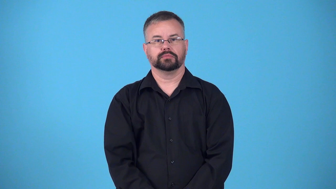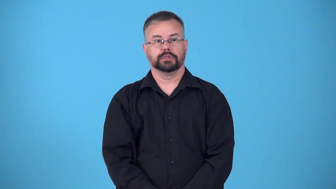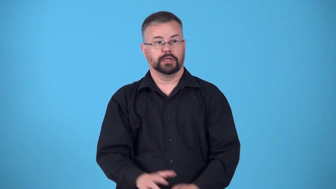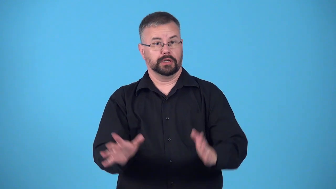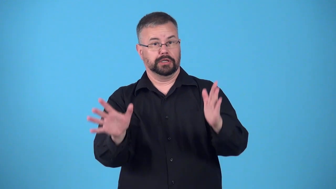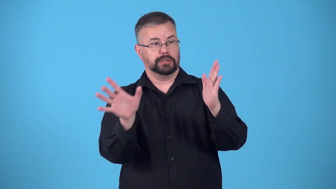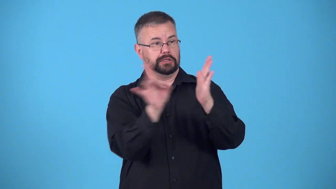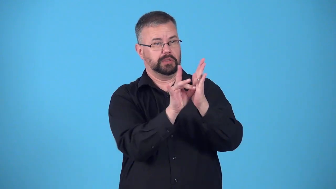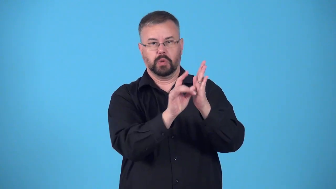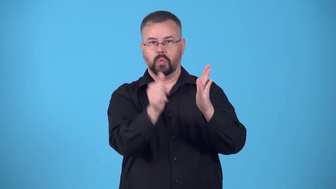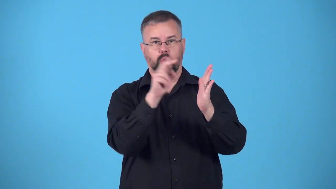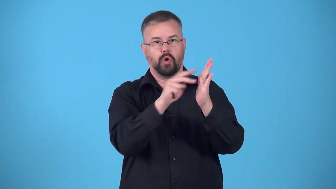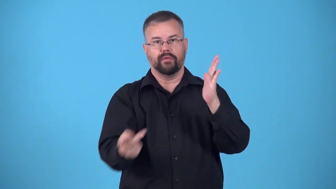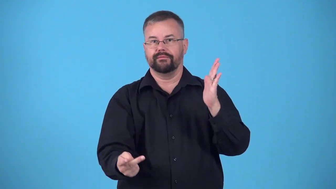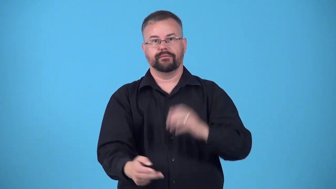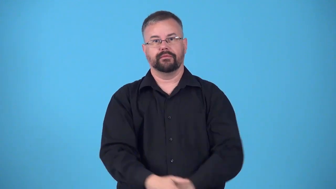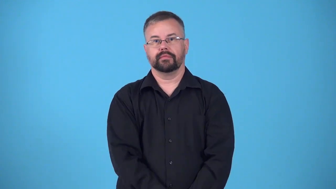stay on,stick to